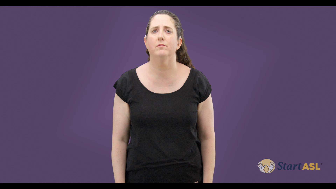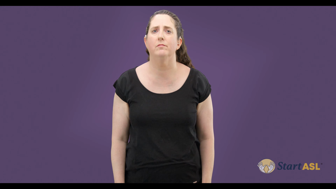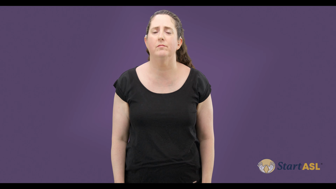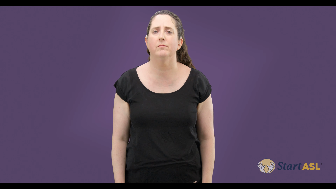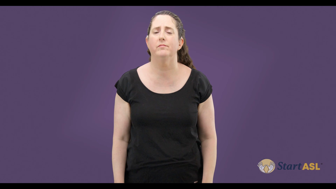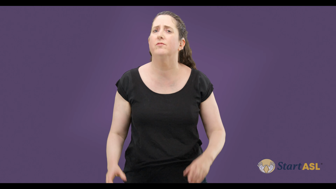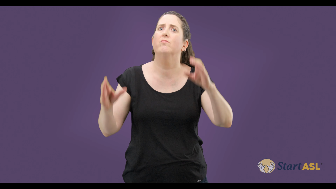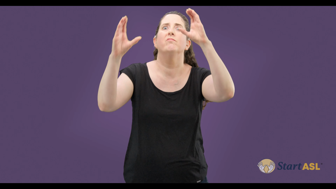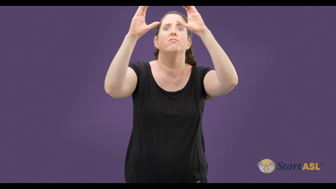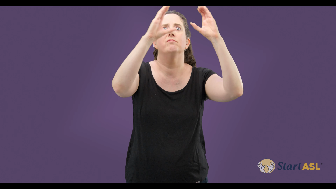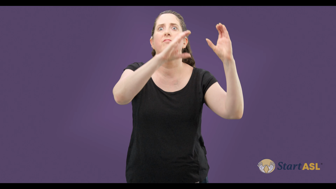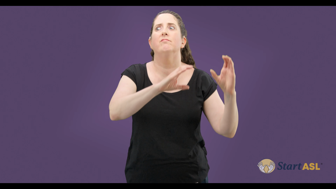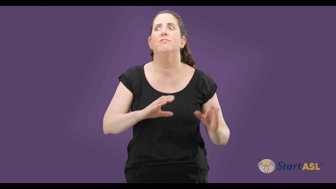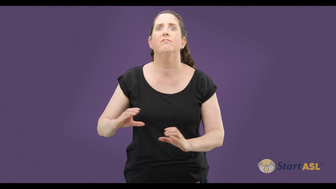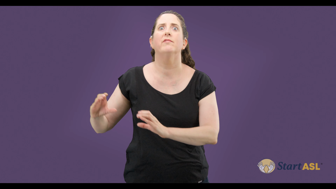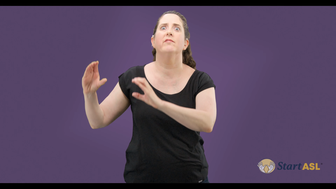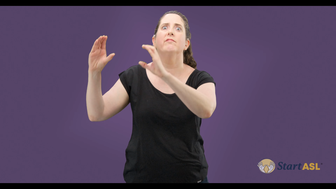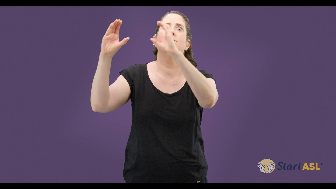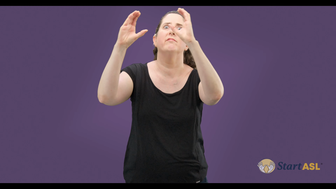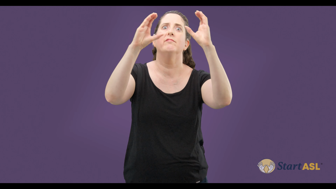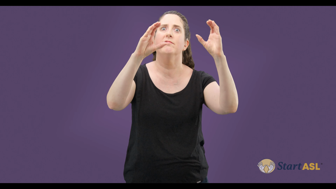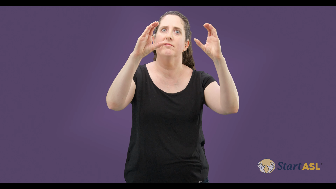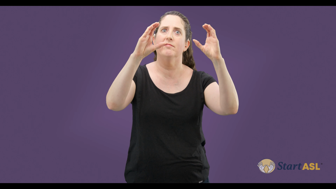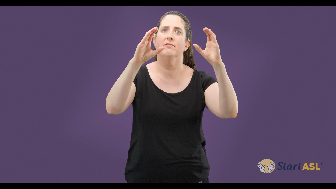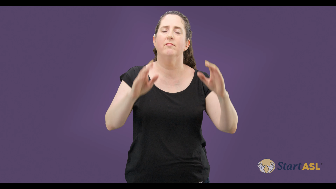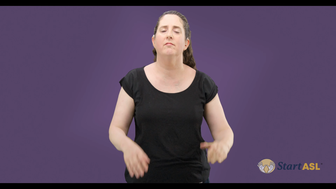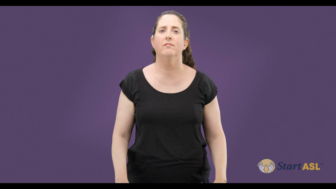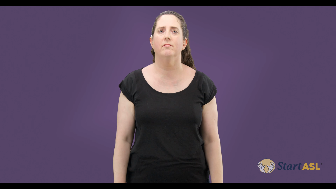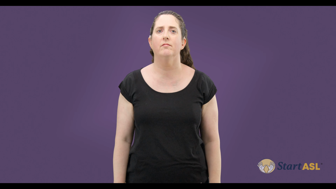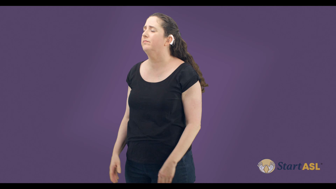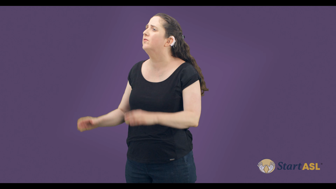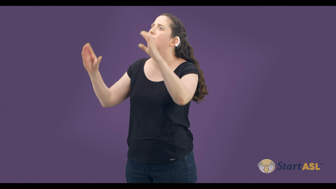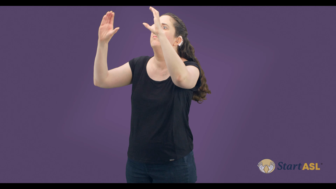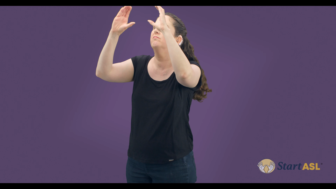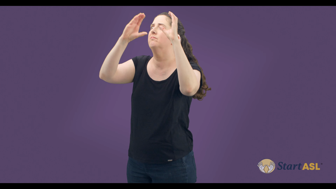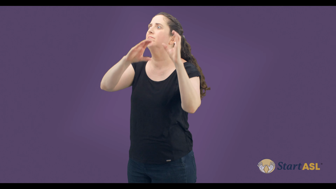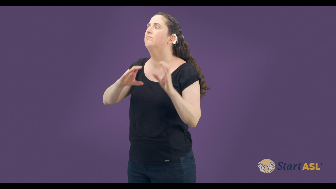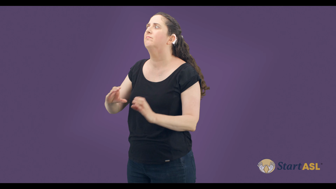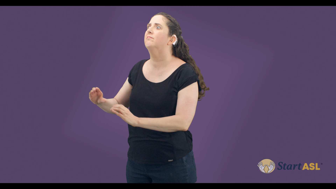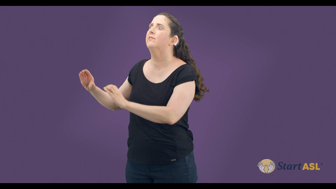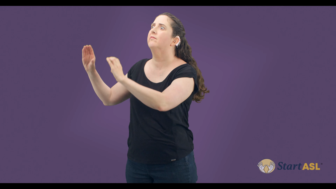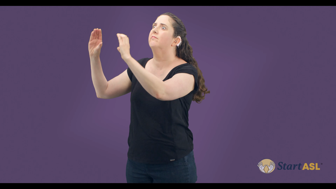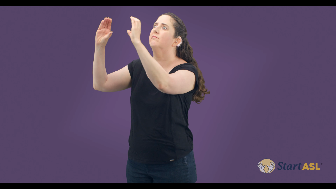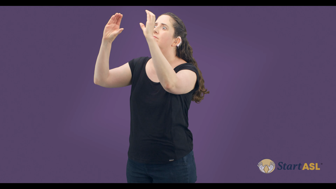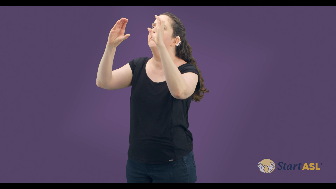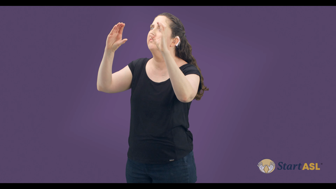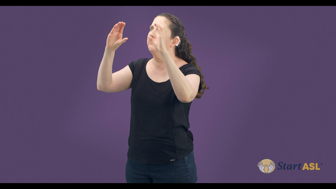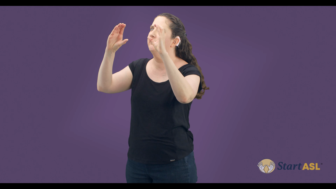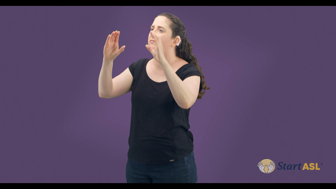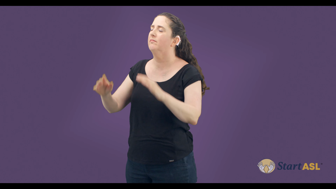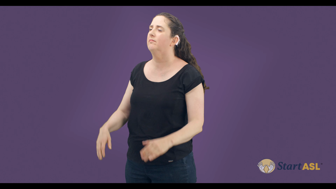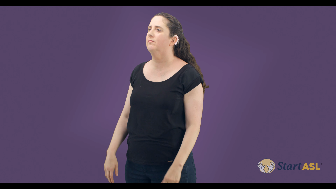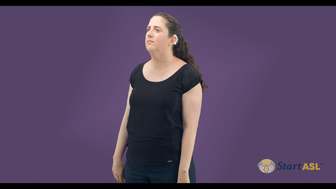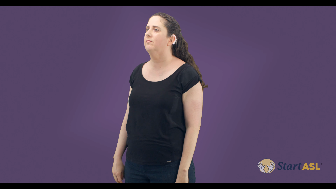night owl